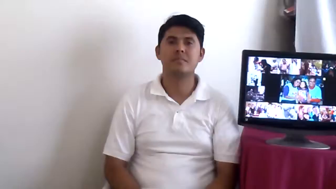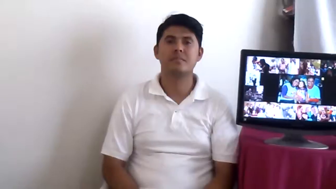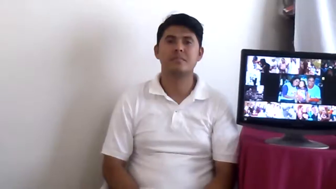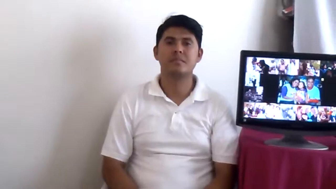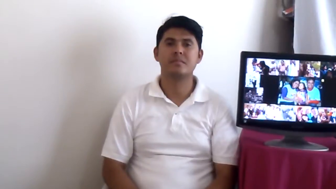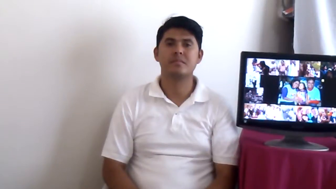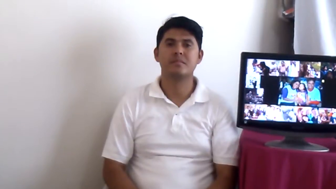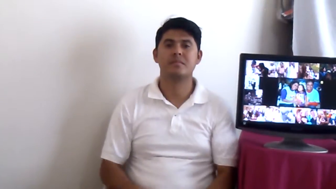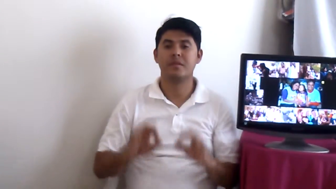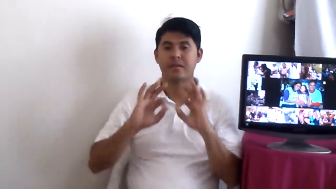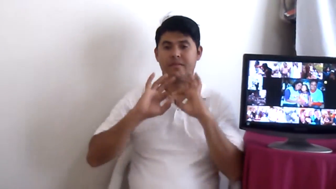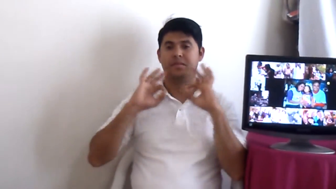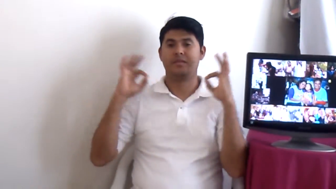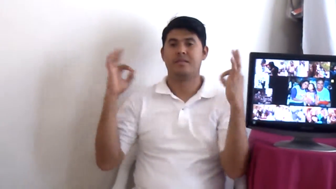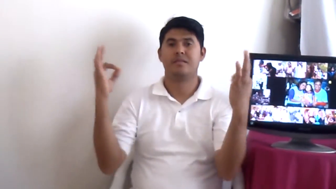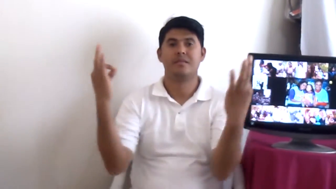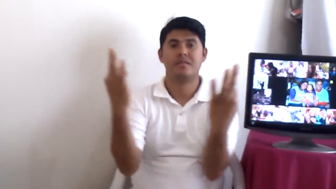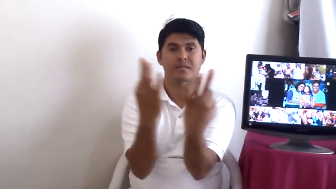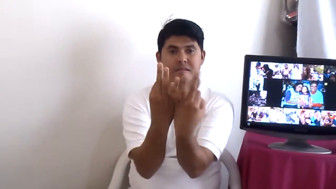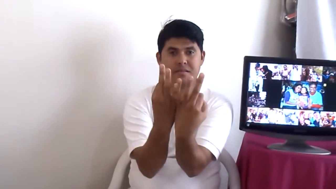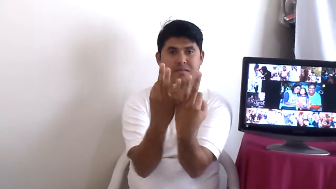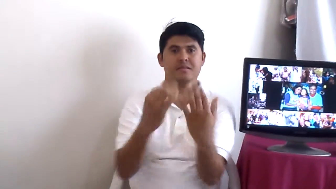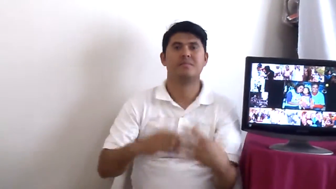family